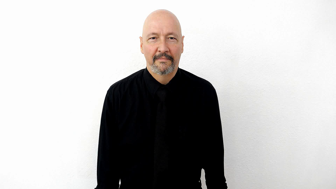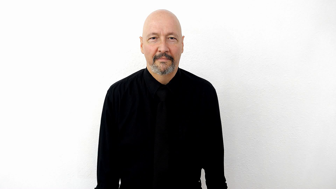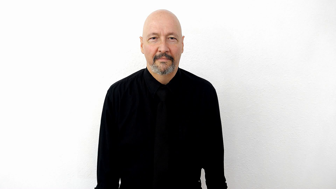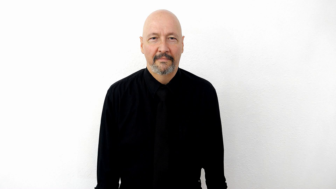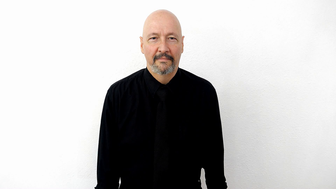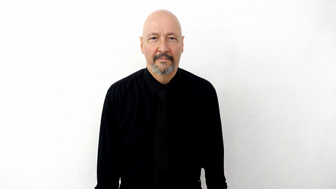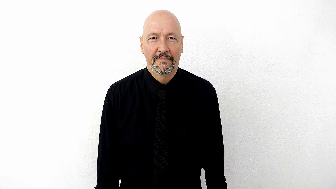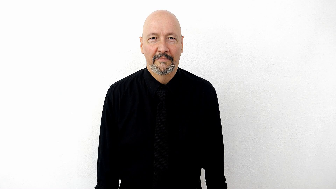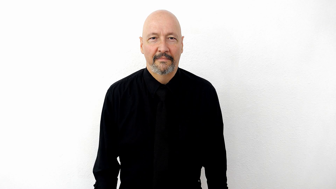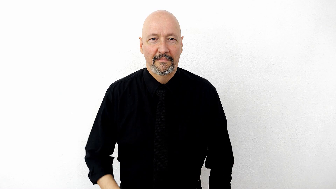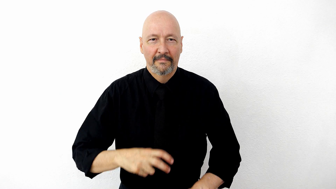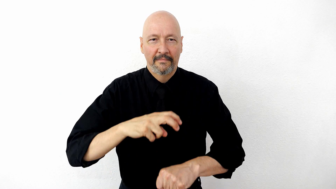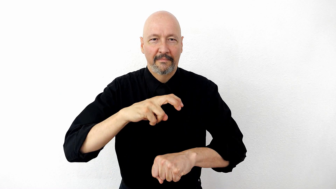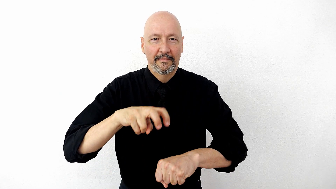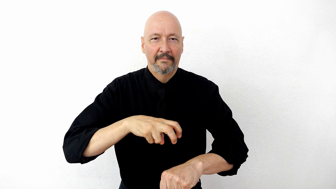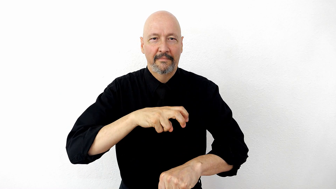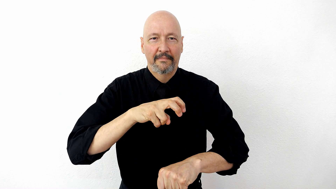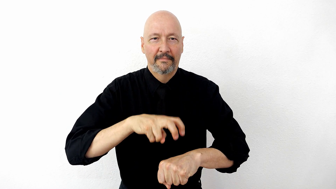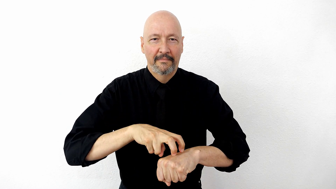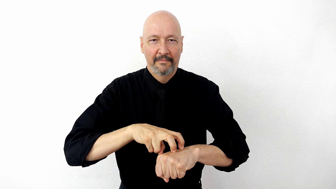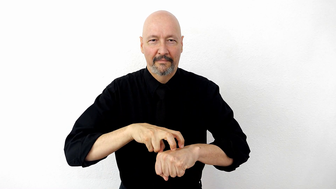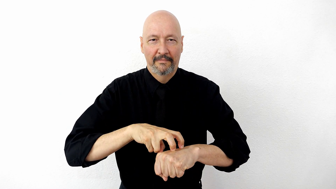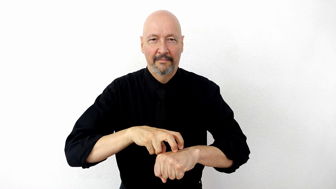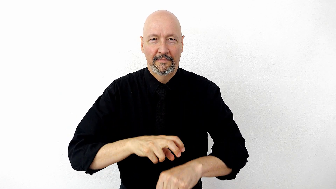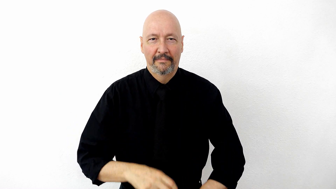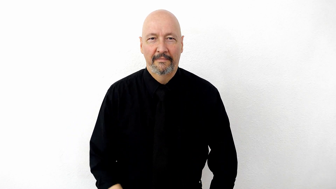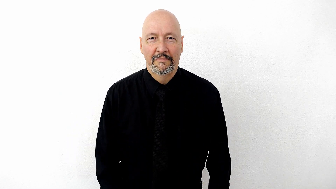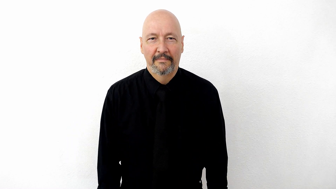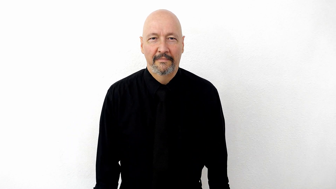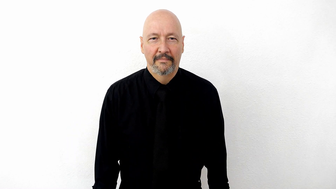IRELAND, Irish